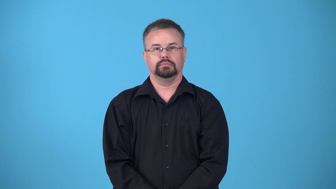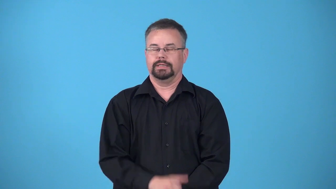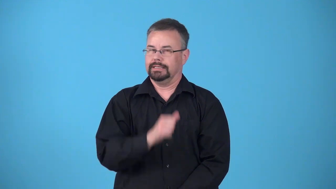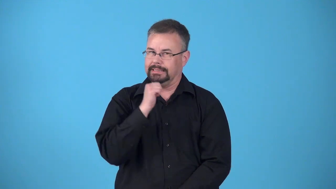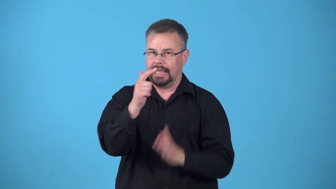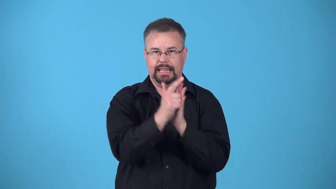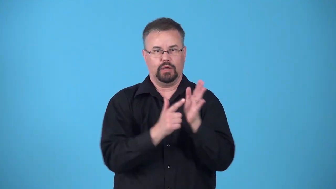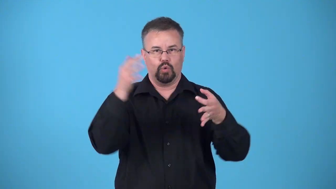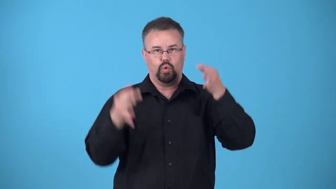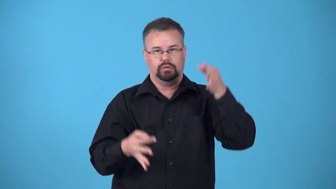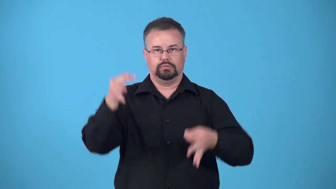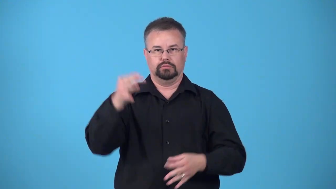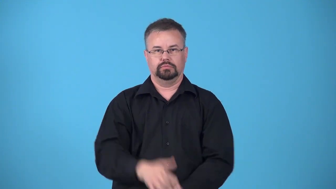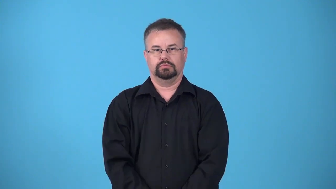kangaroo court